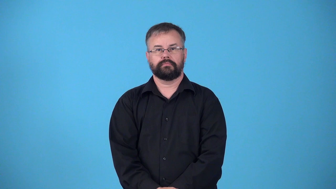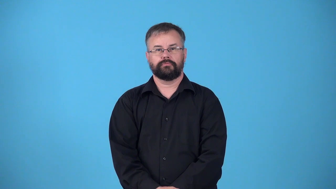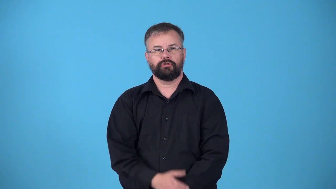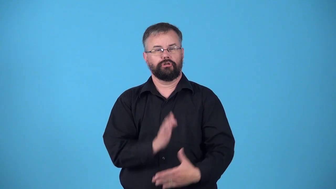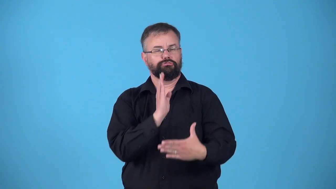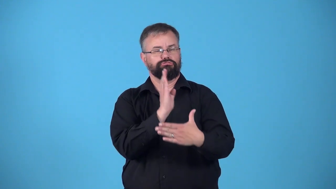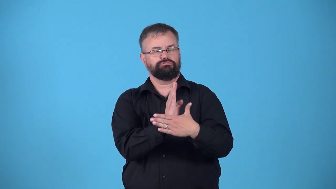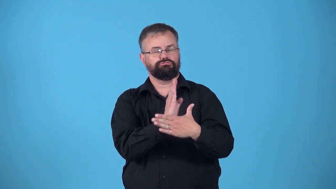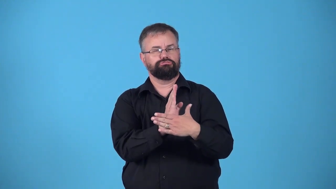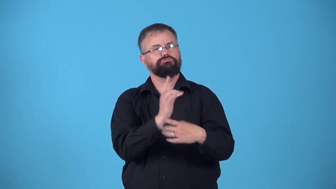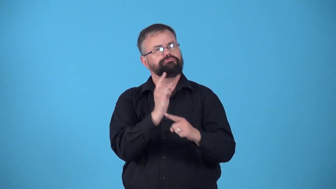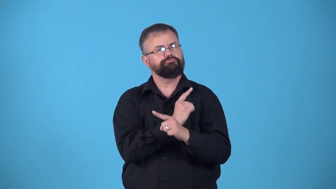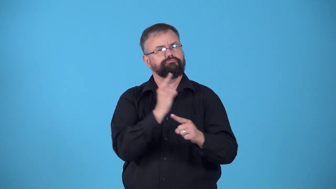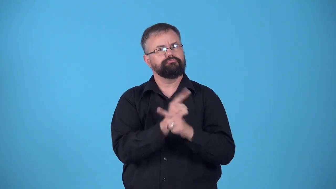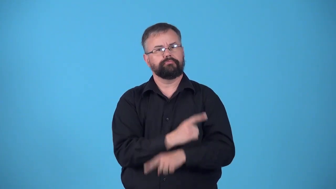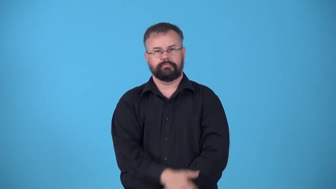middle of the road